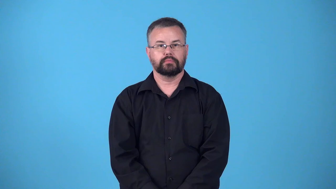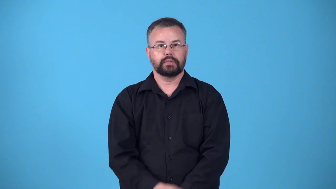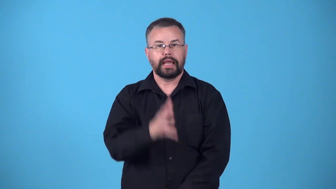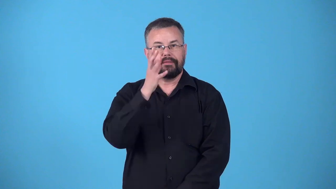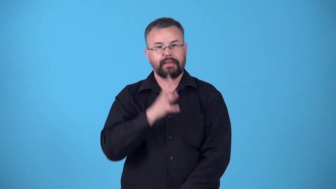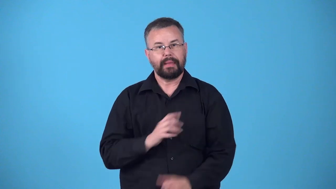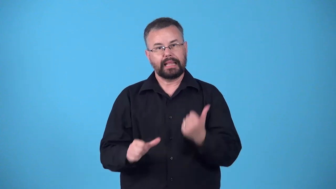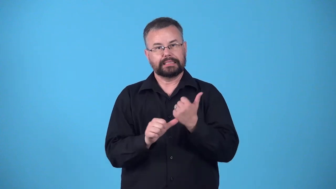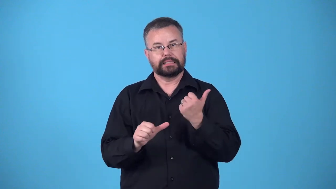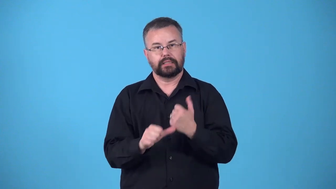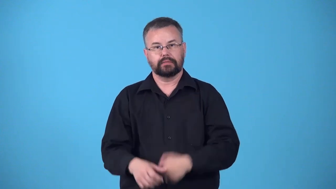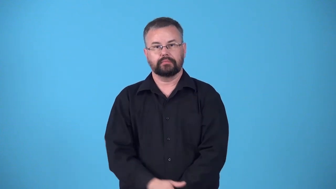girl friday